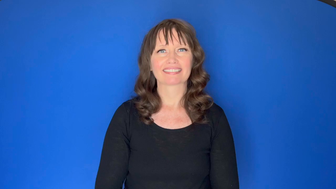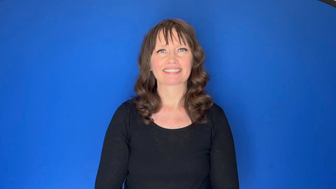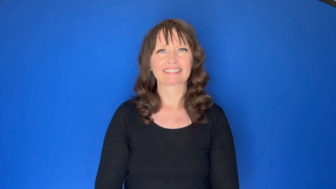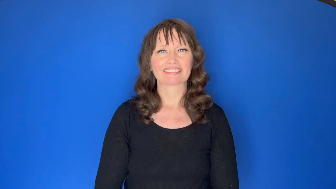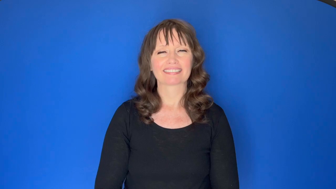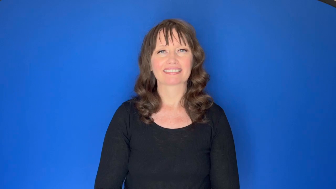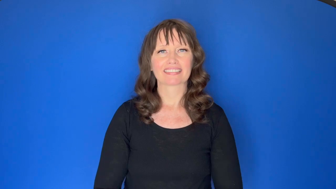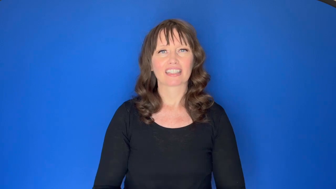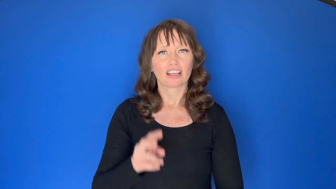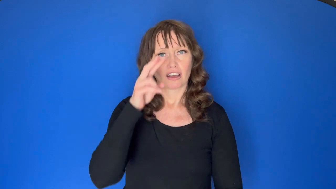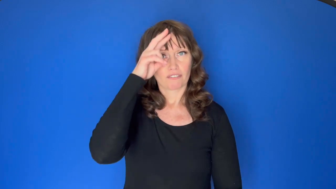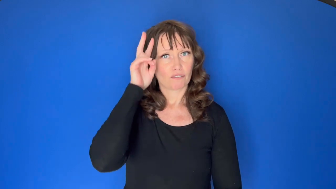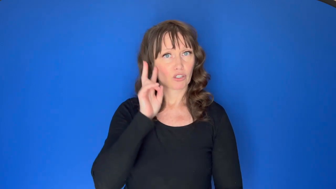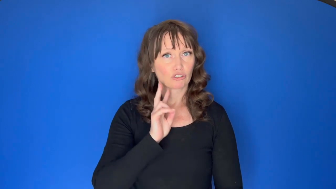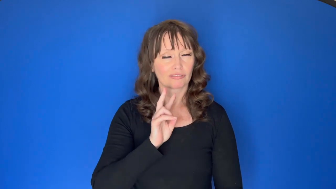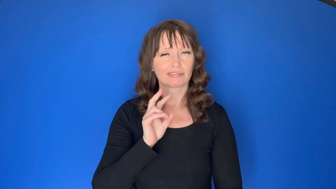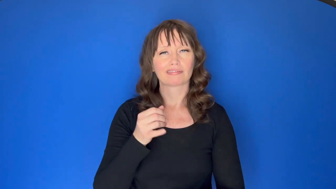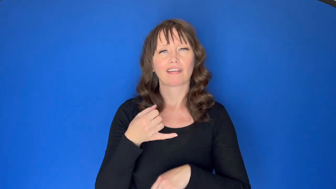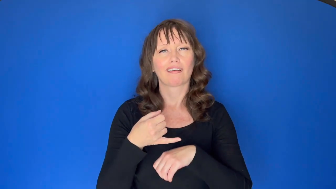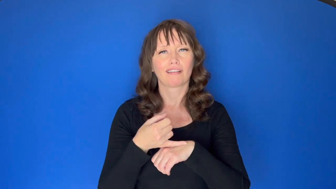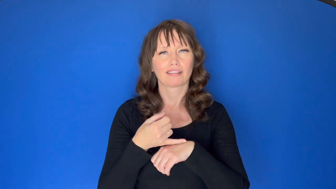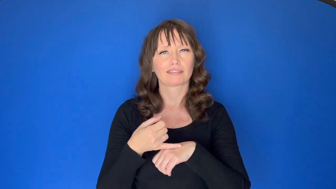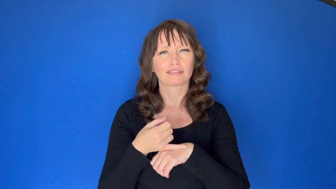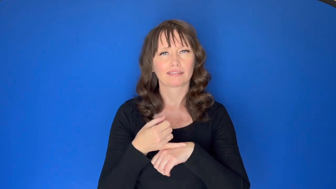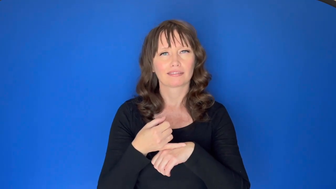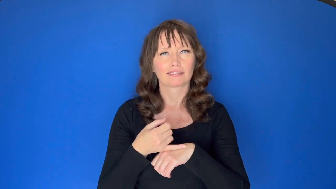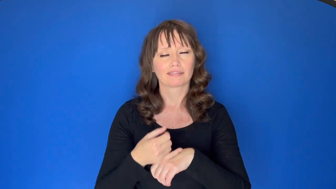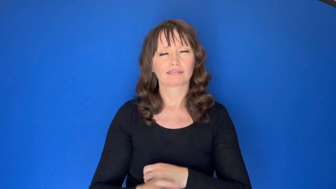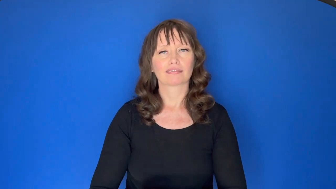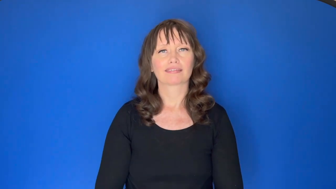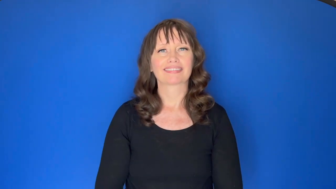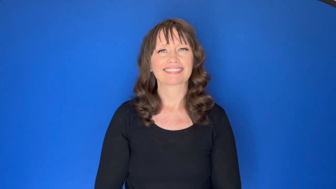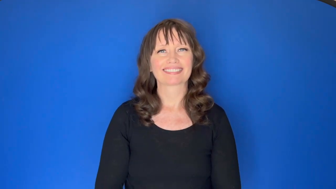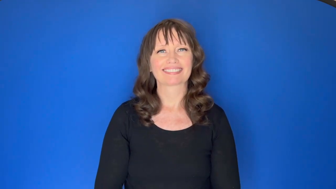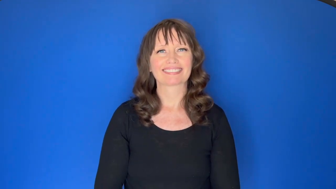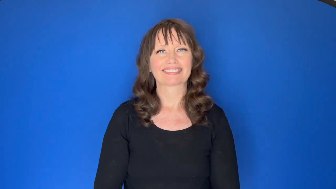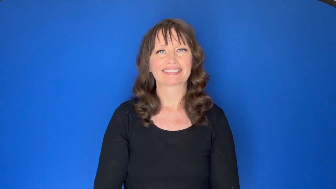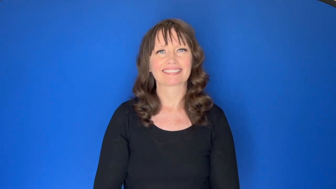Virgin Islands